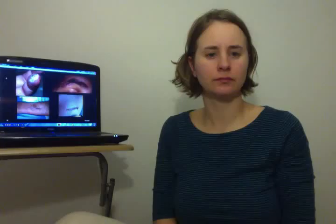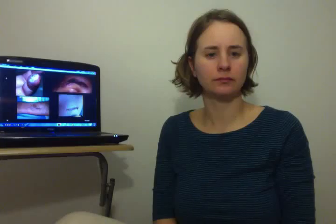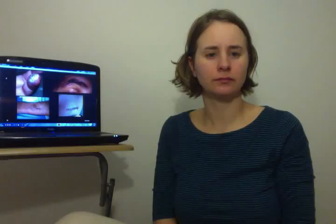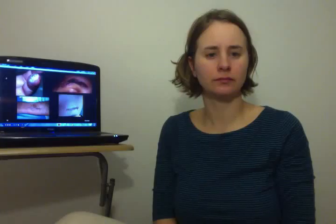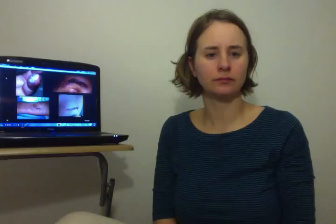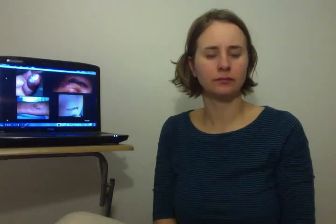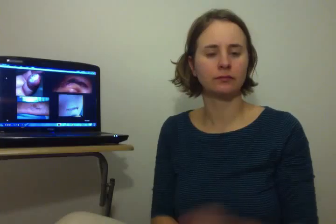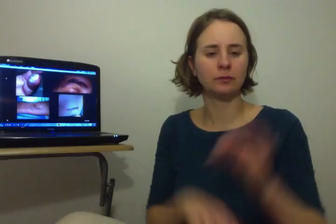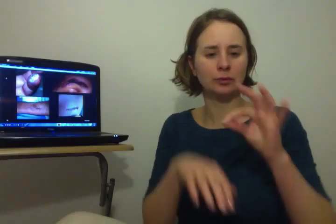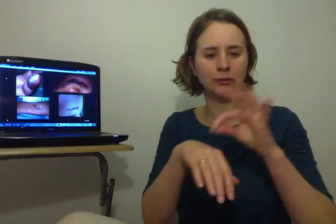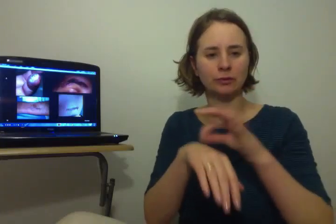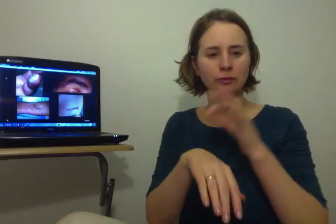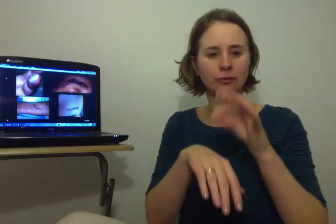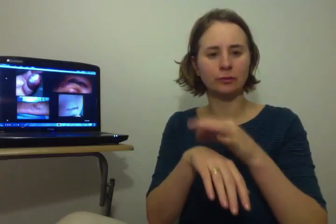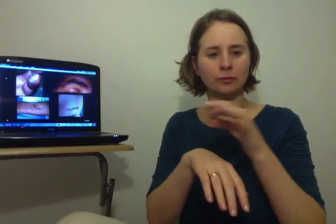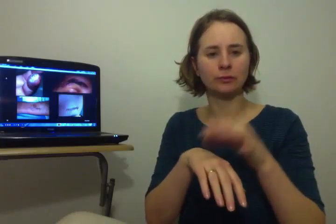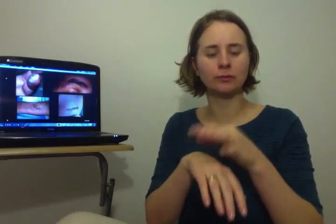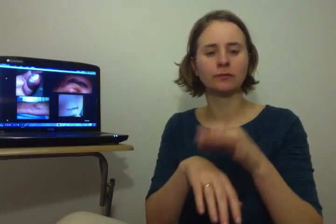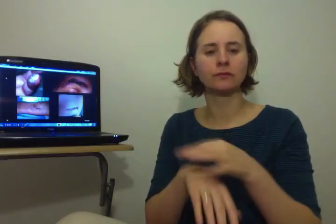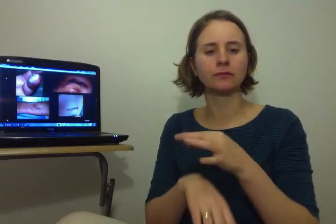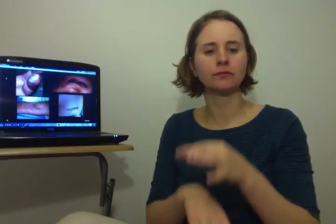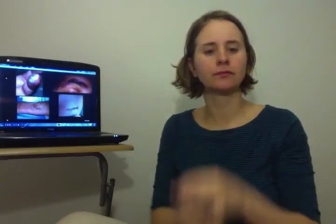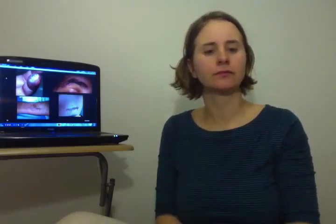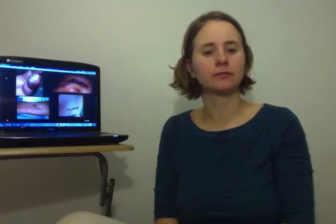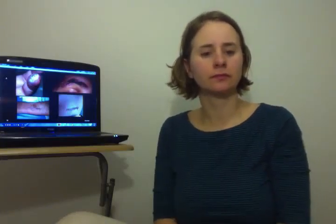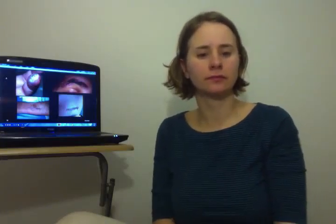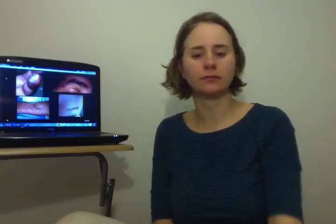stitches